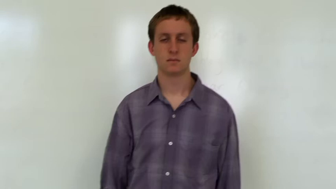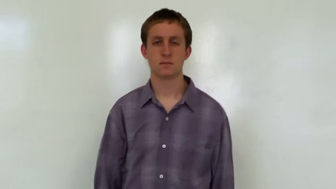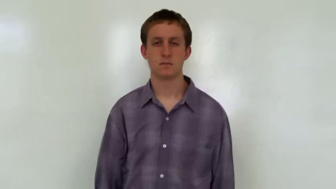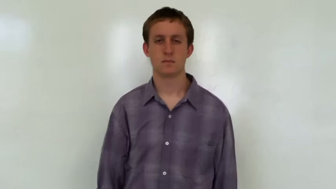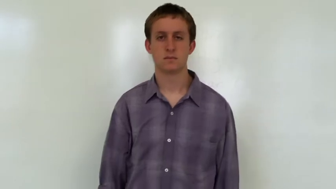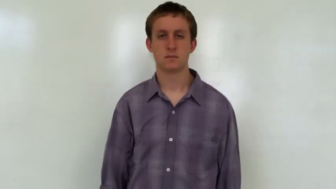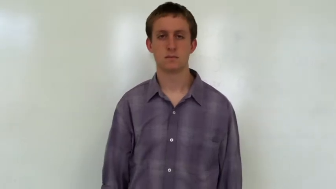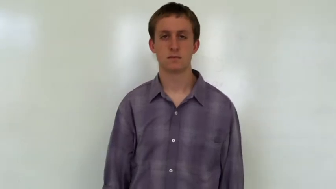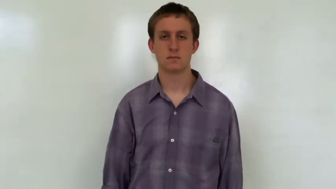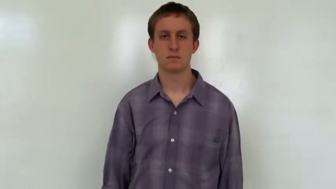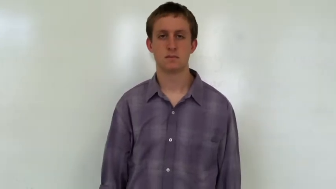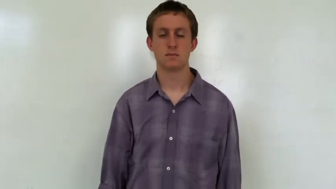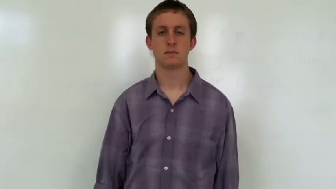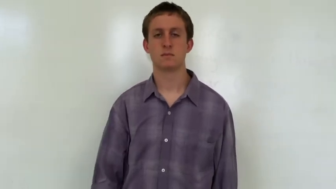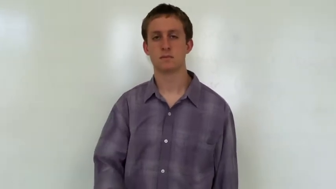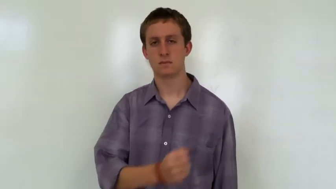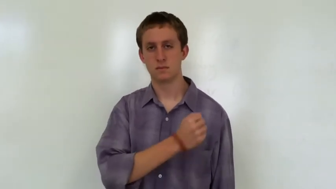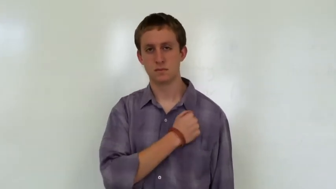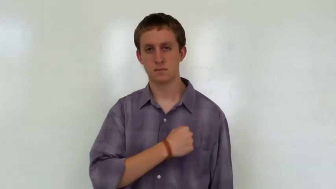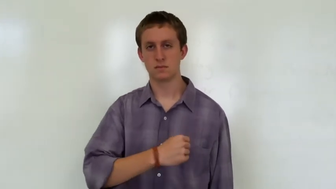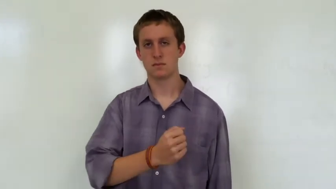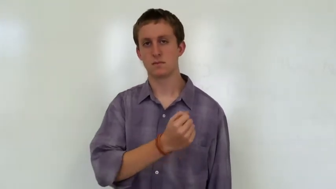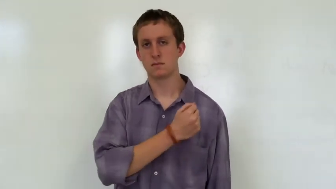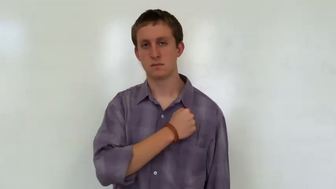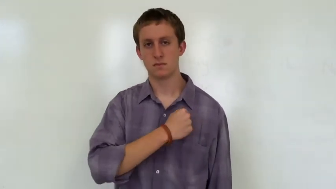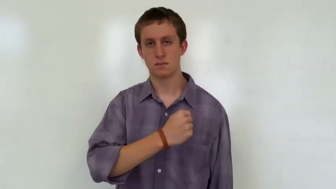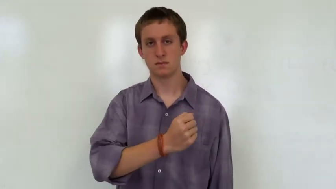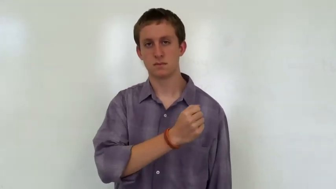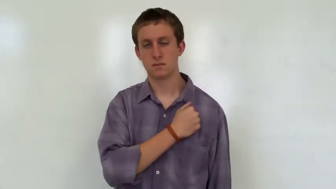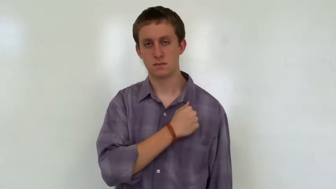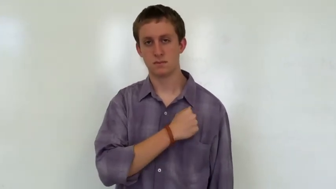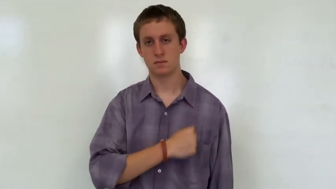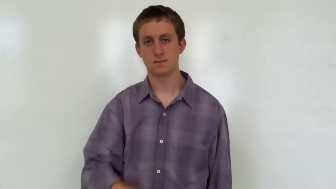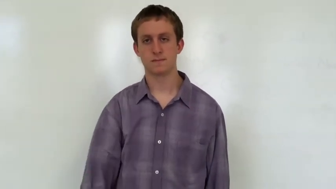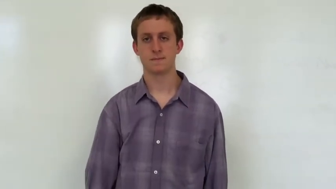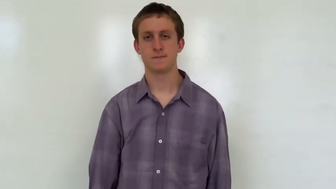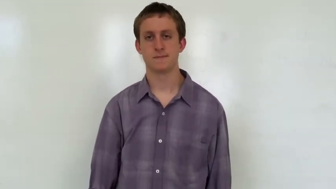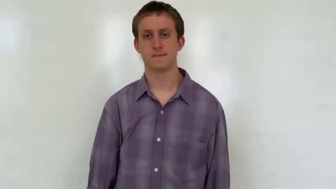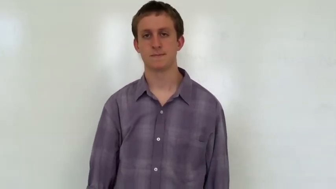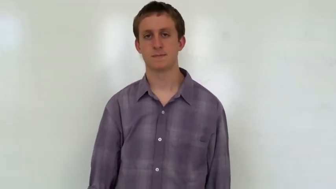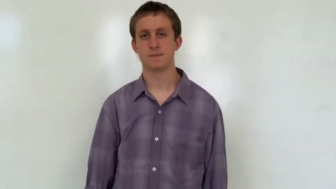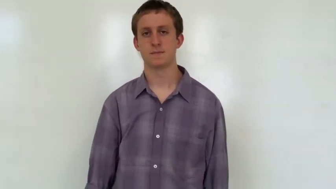Yom Kippur